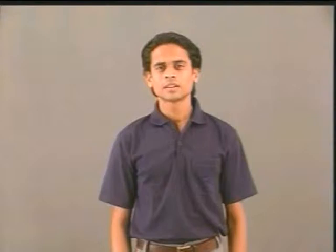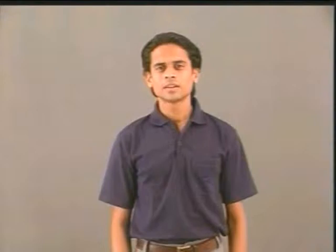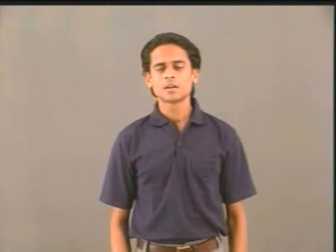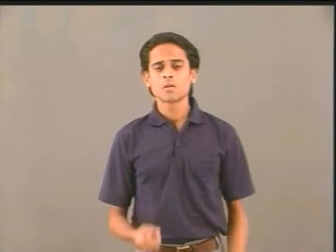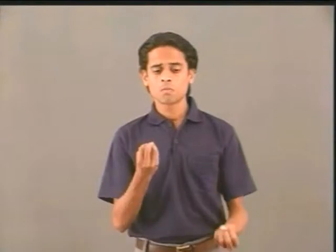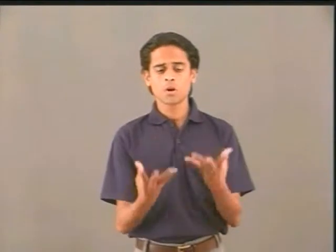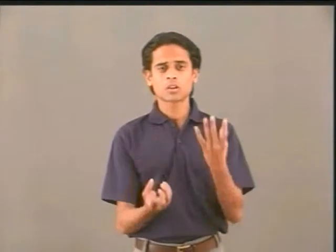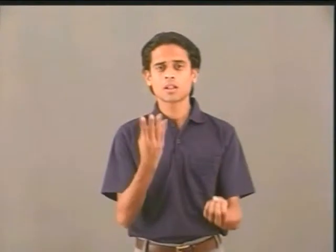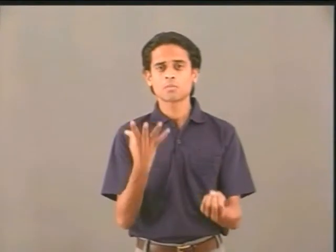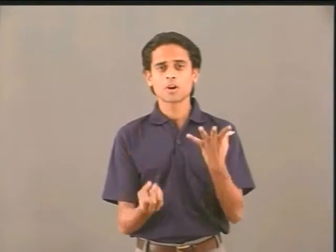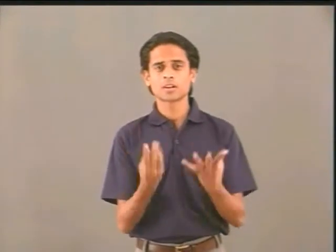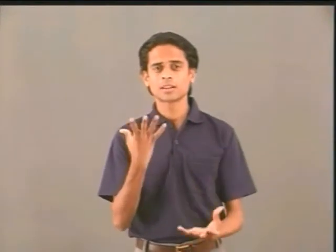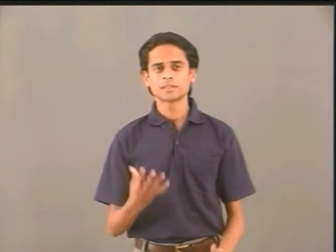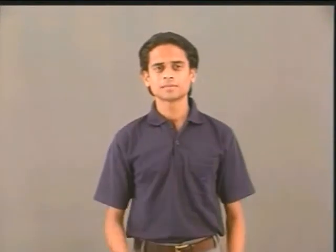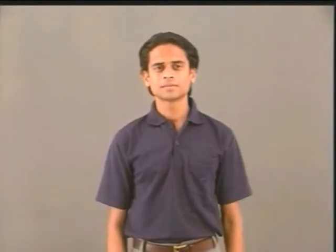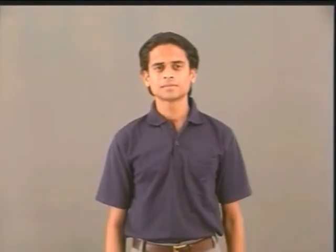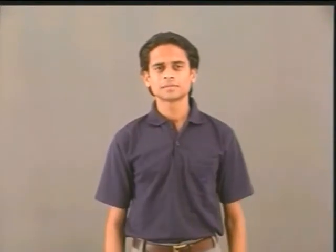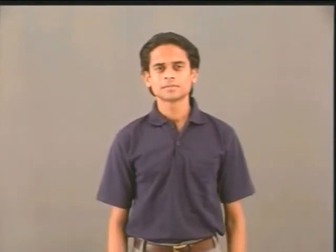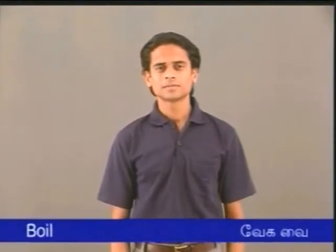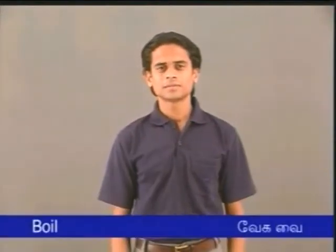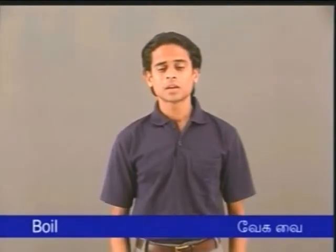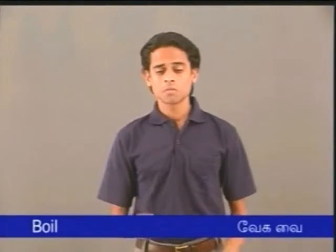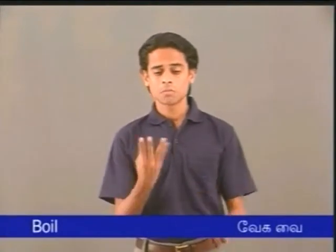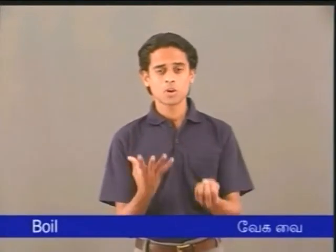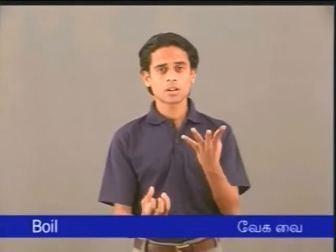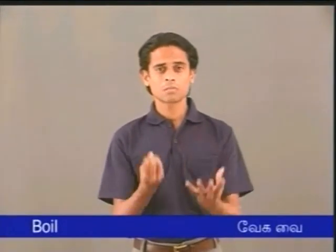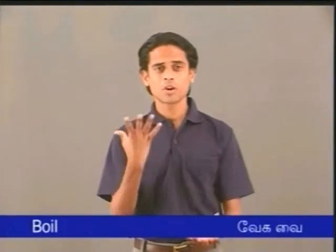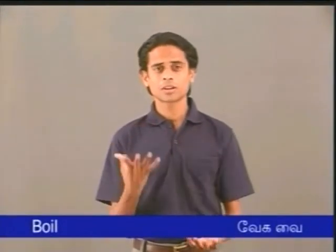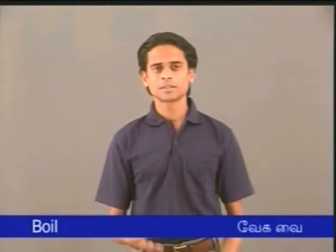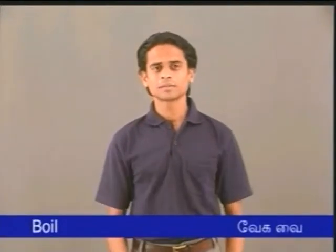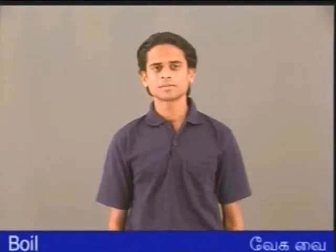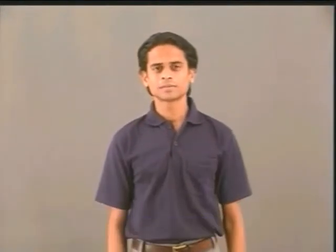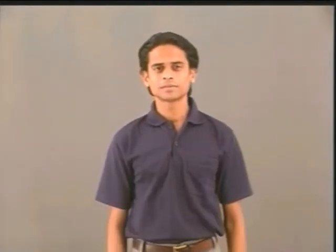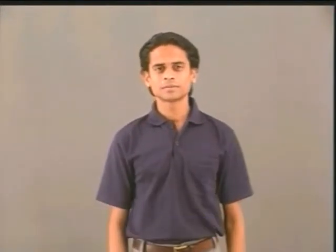boil